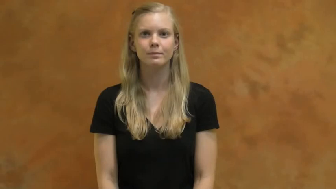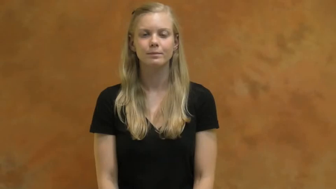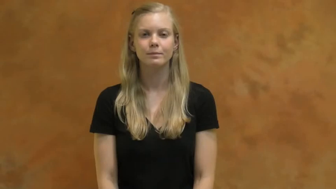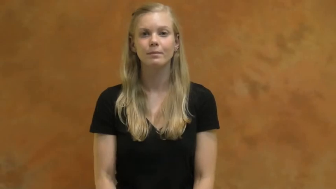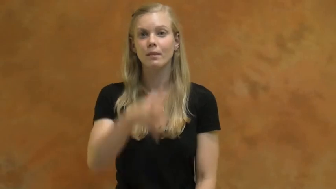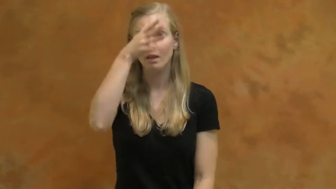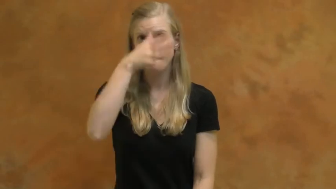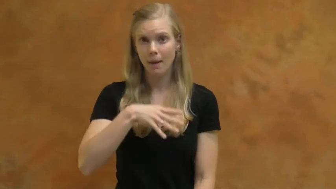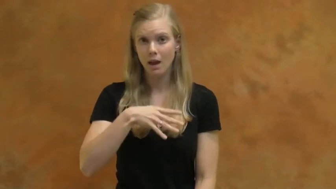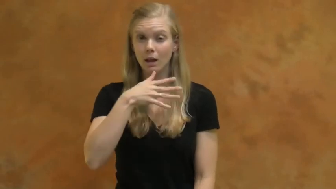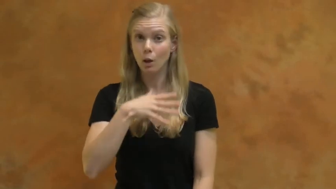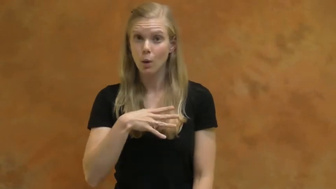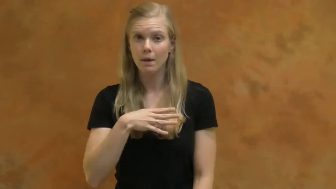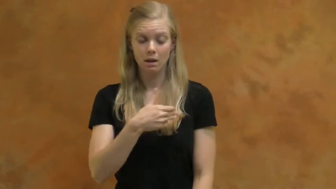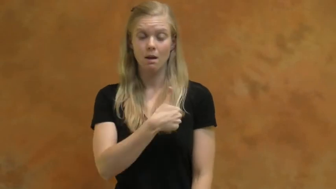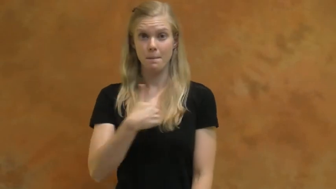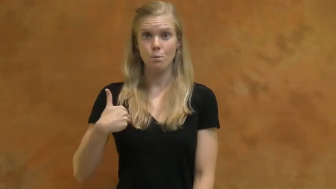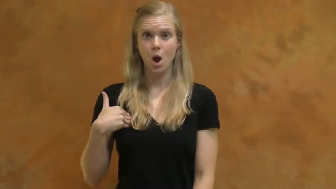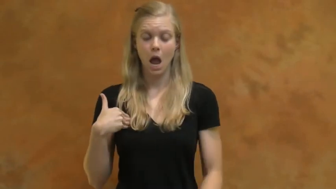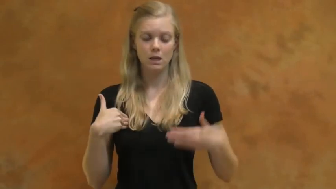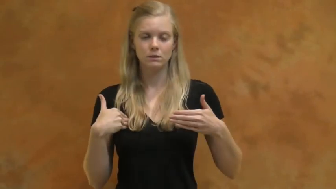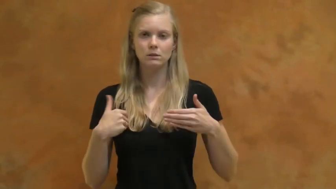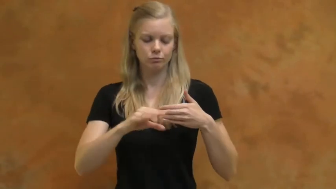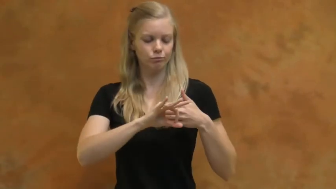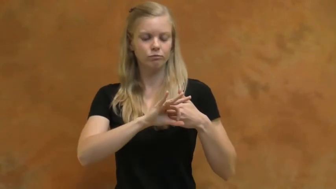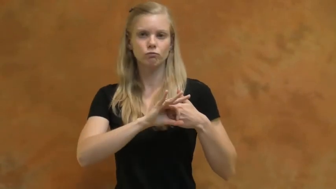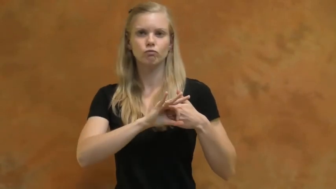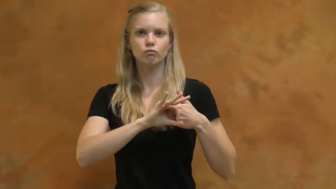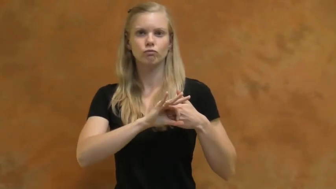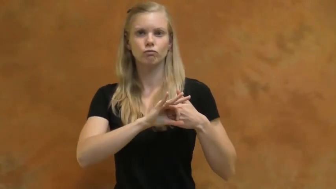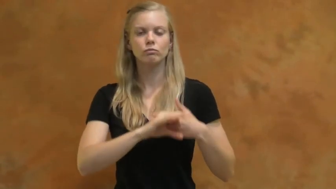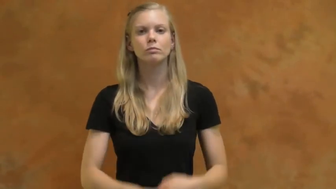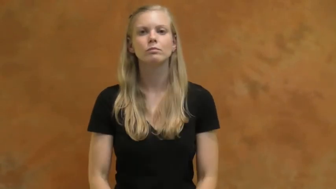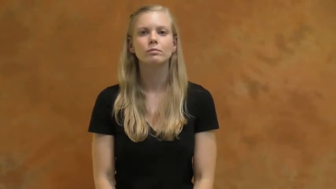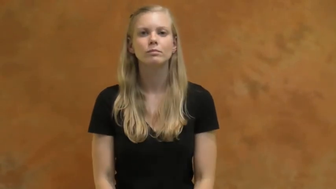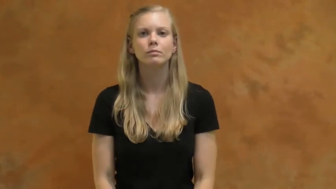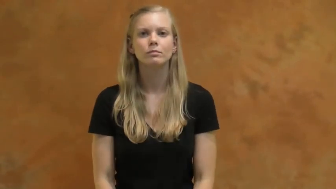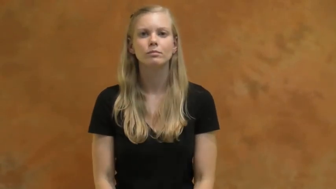nipple